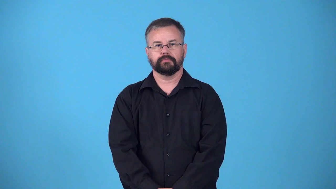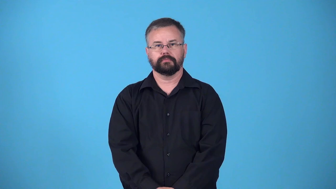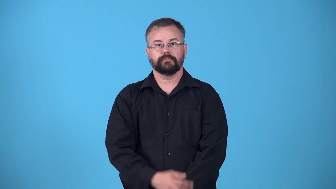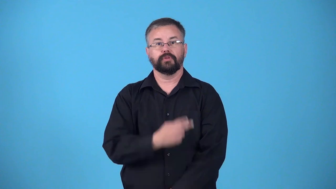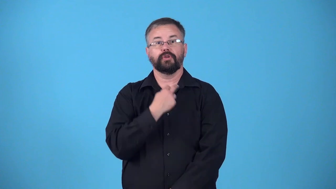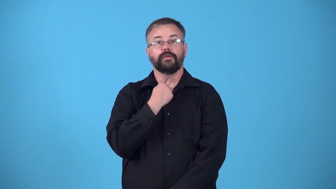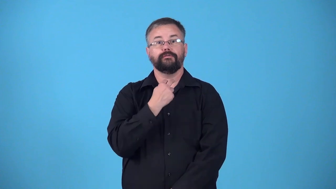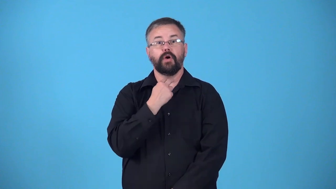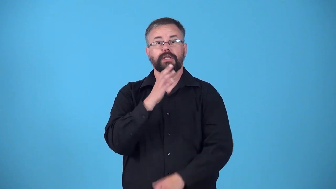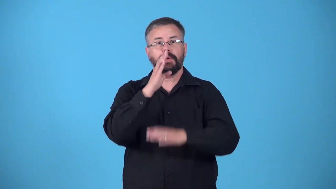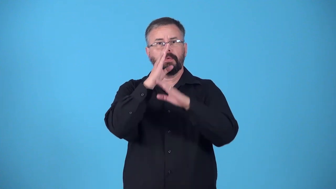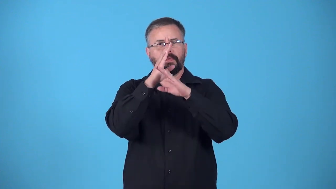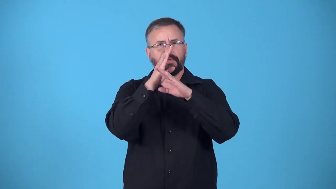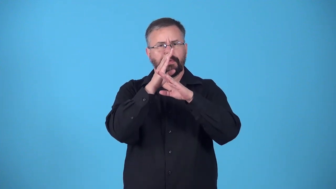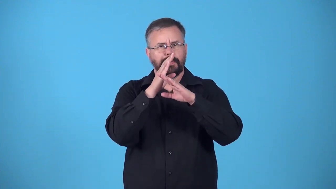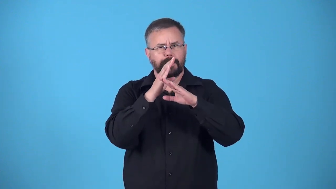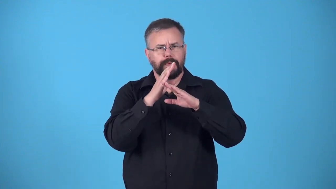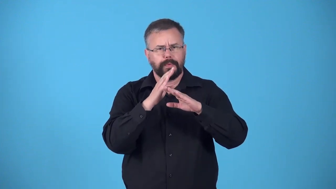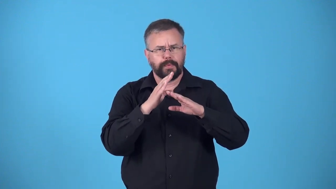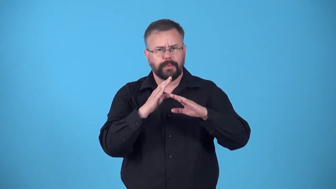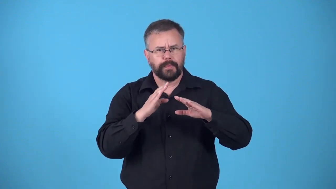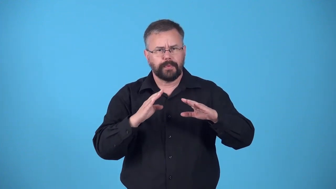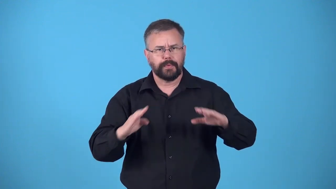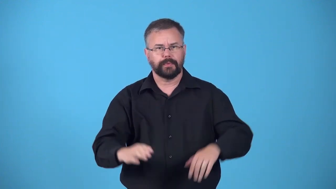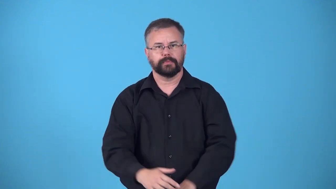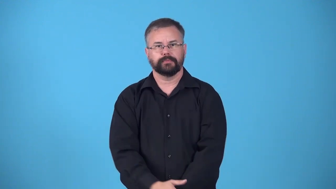drop,lower-voice